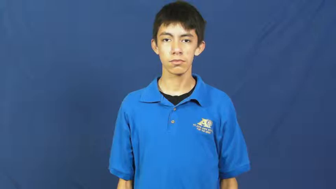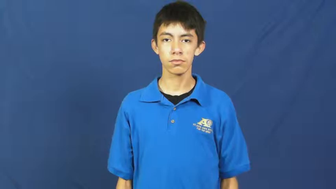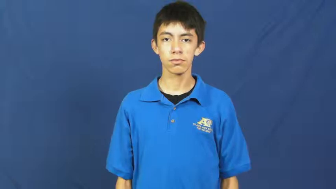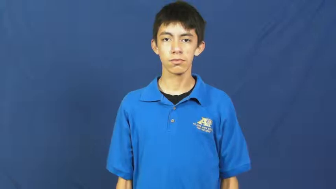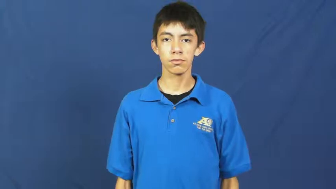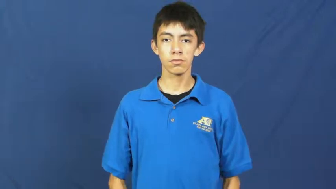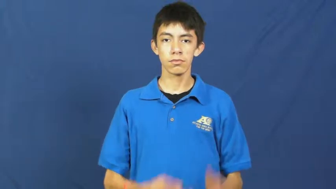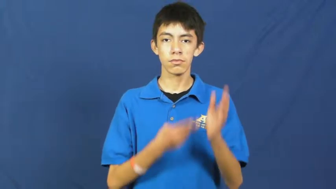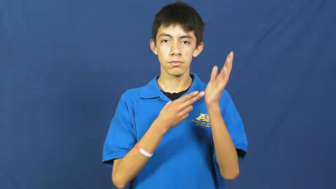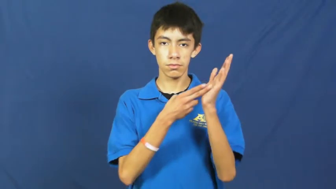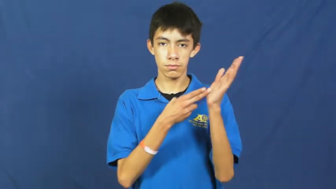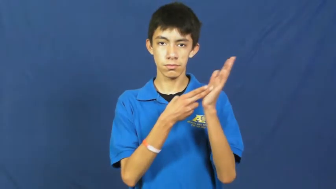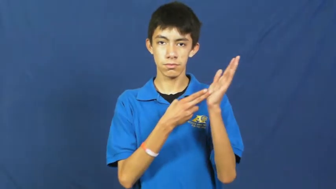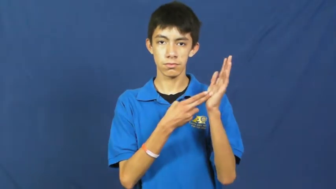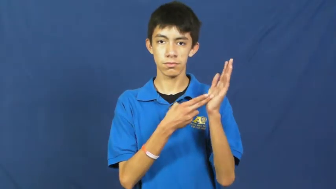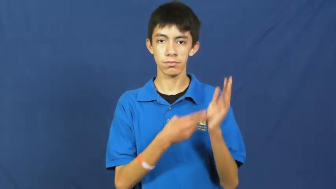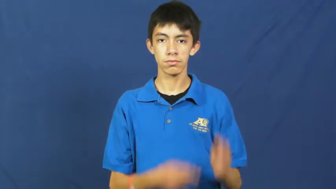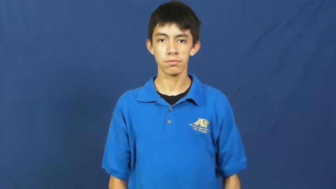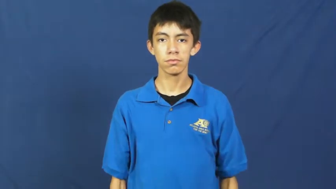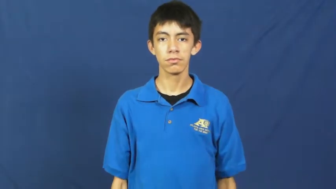honest,earnest,frank,true,truthful,sincere,honorable,guileless,veracity,aboveboard,fine,forthright